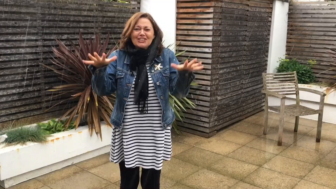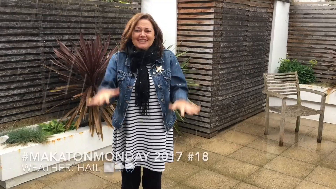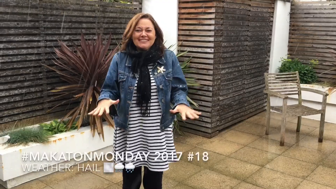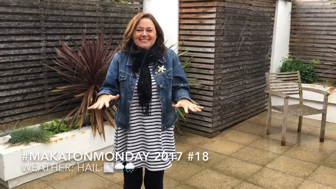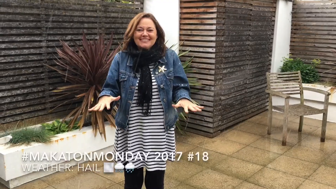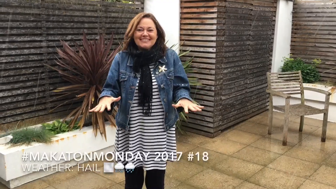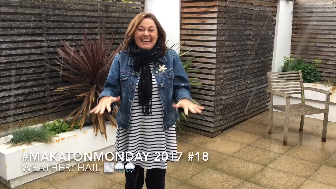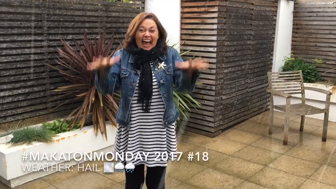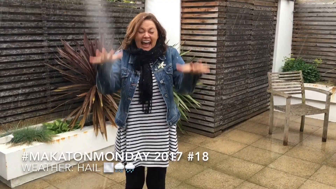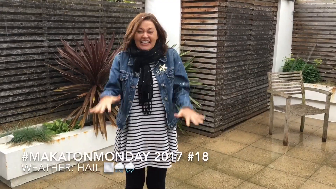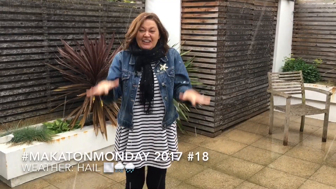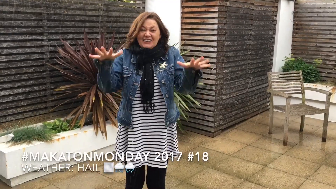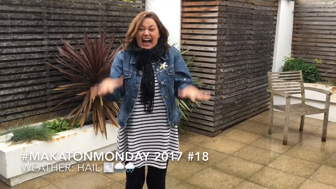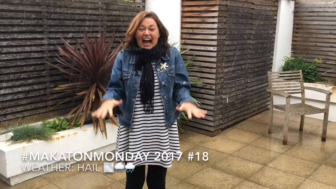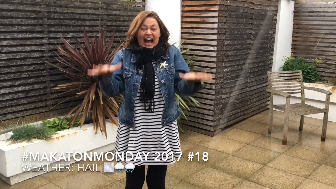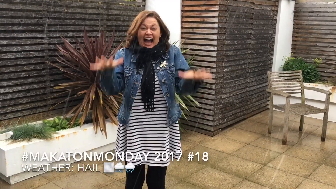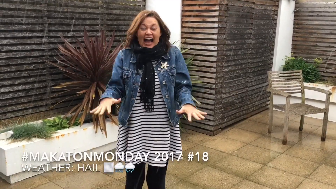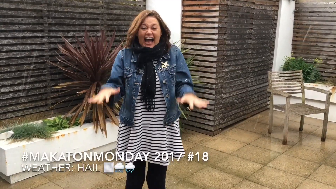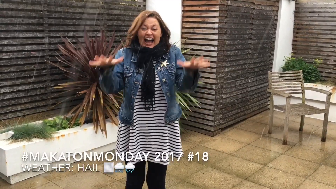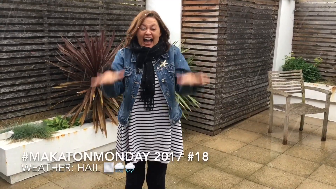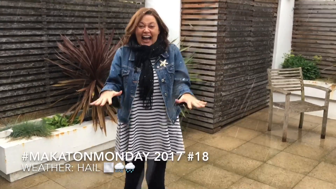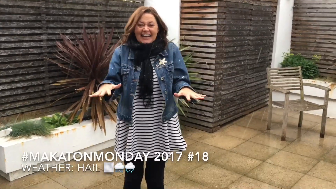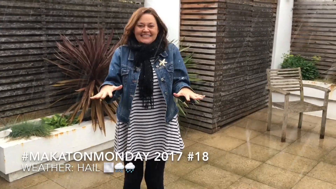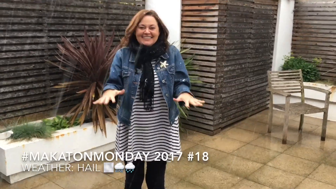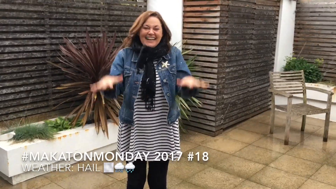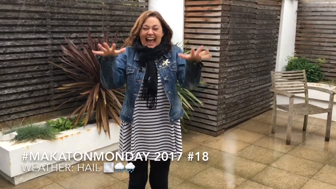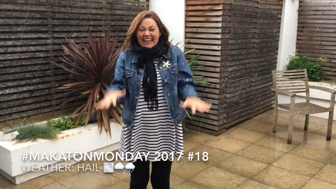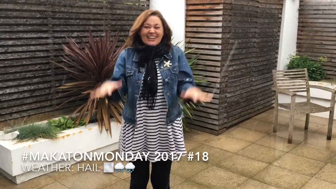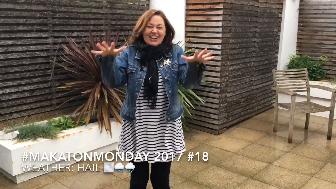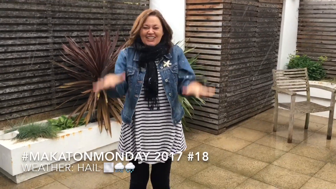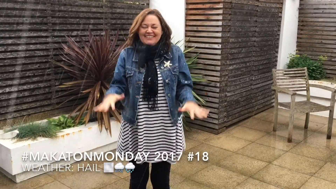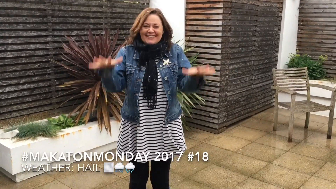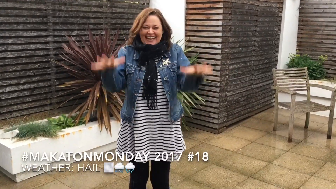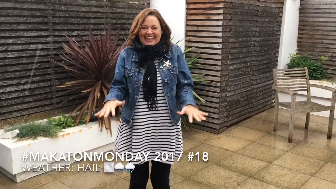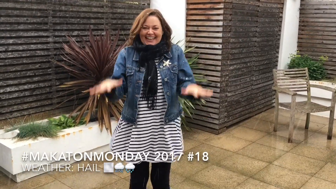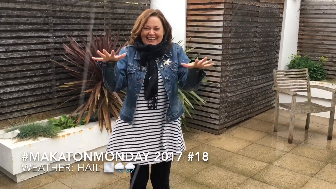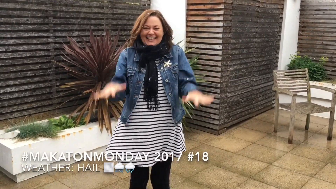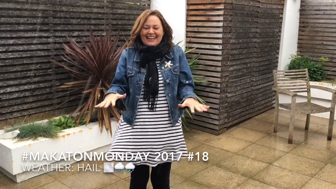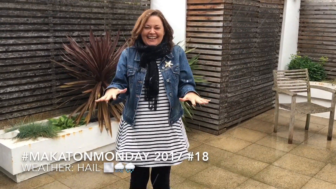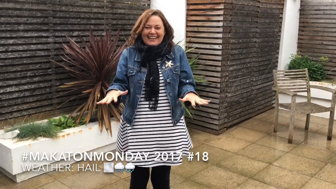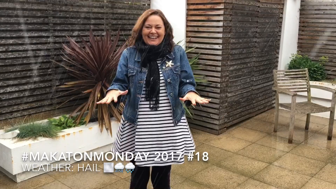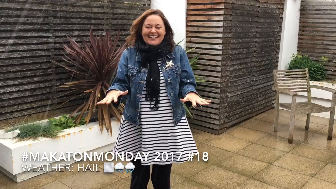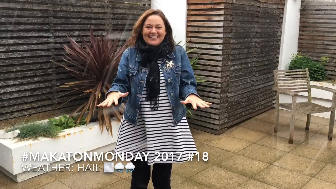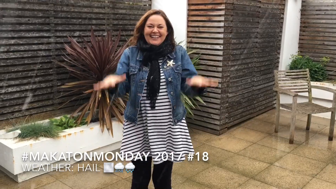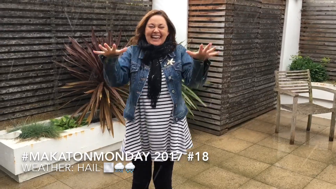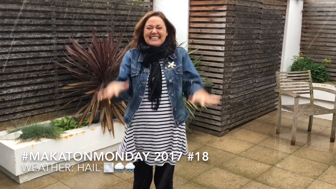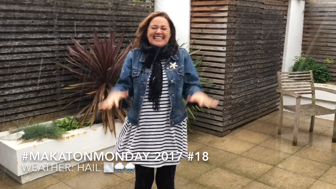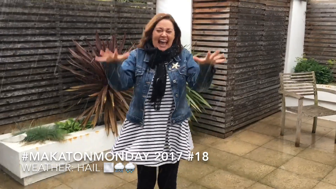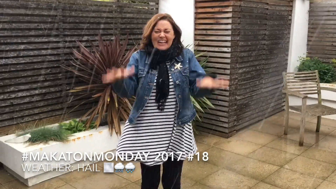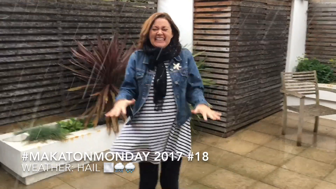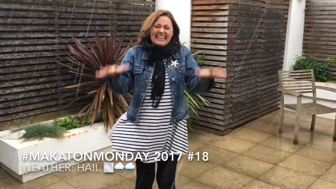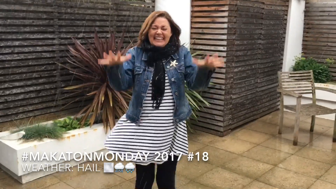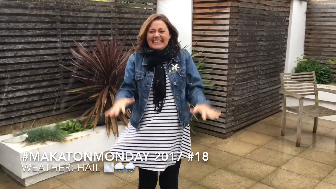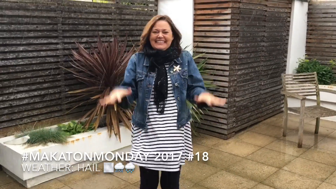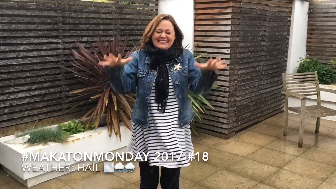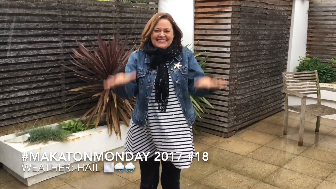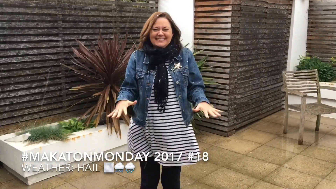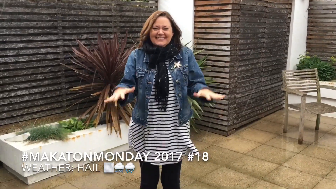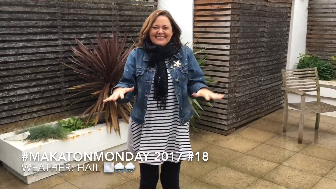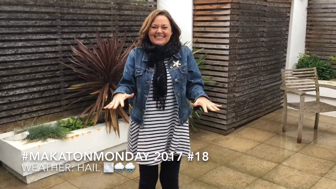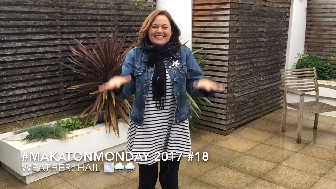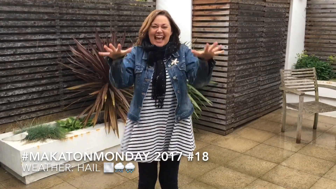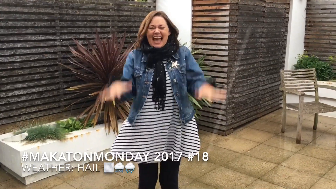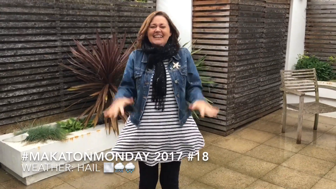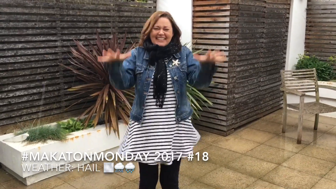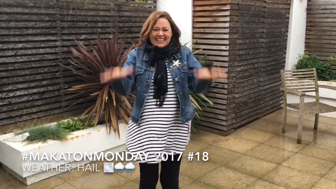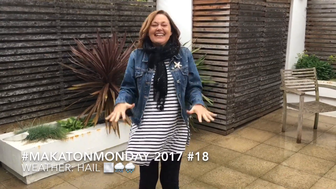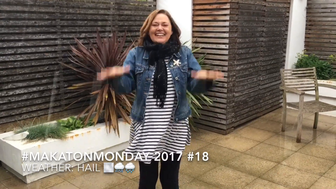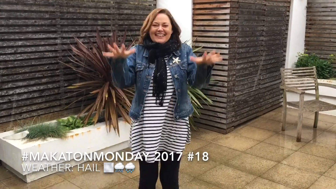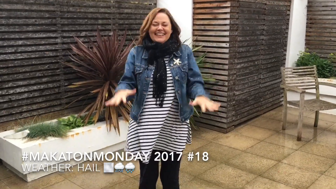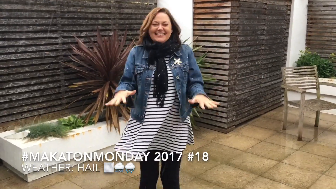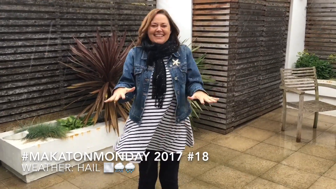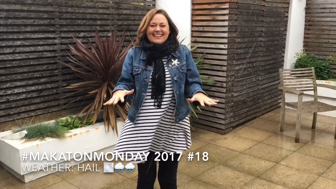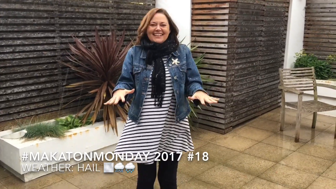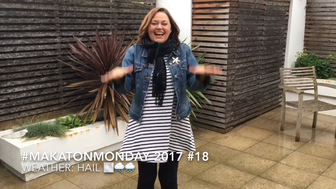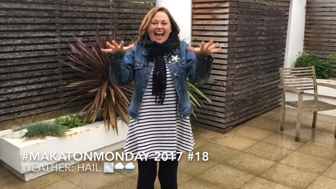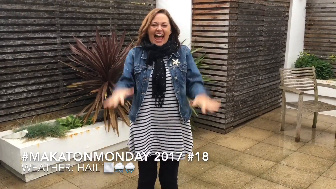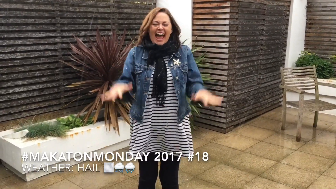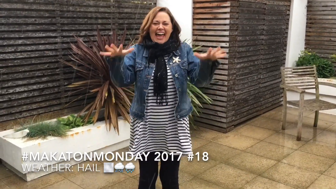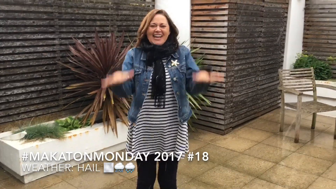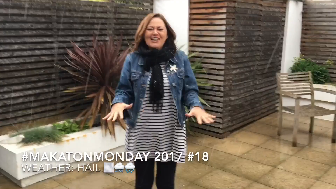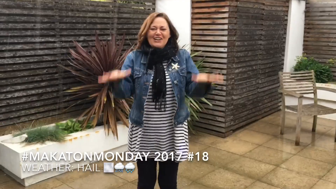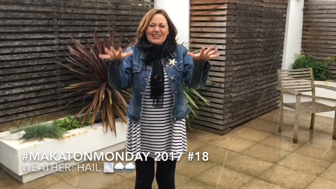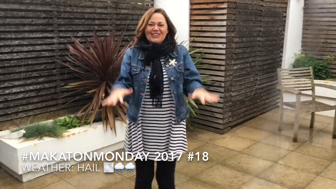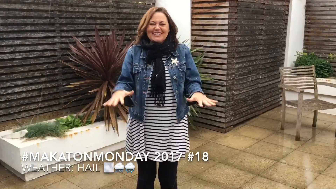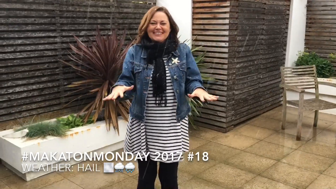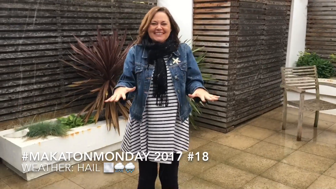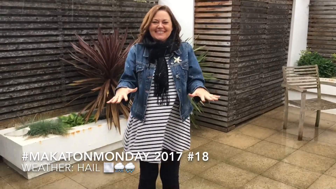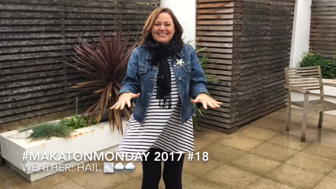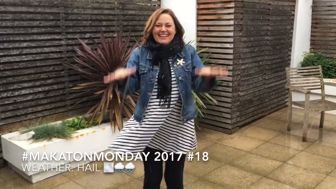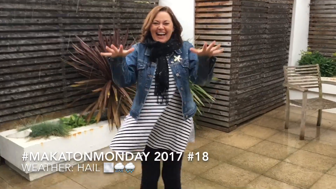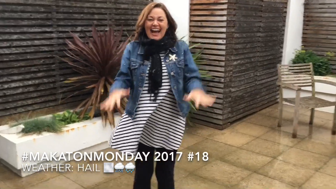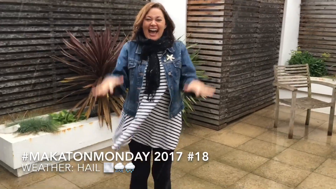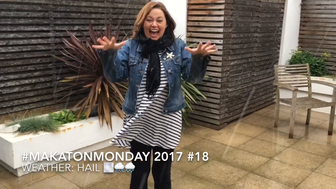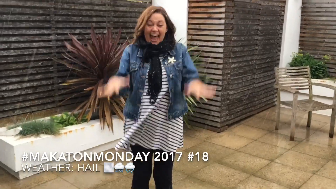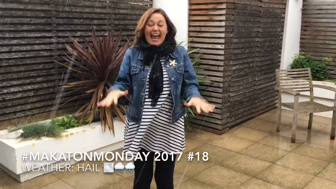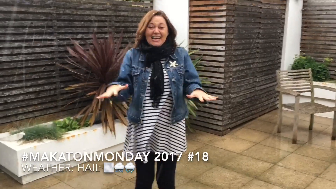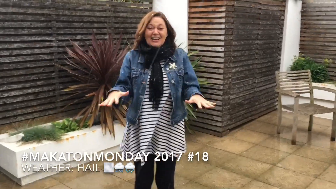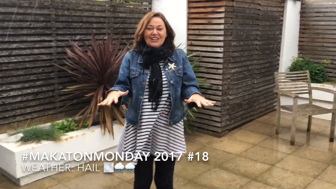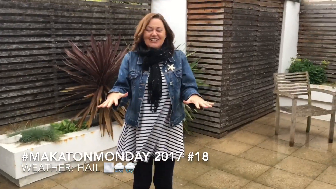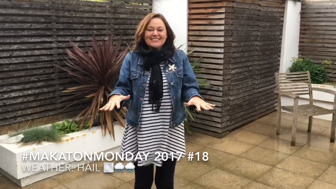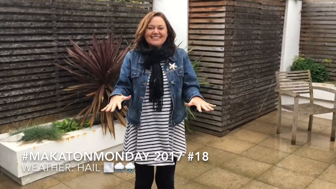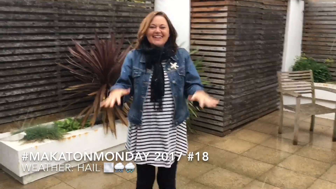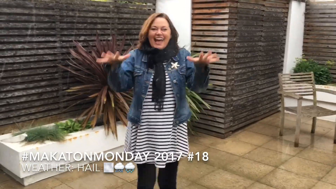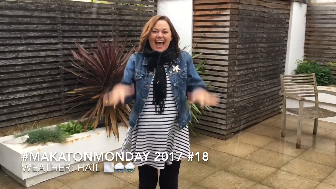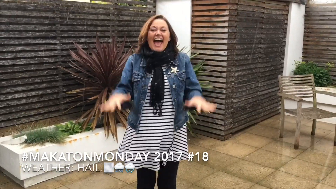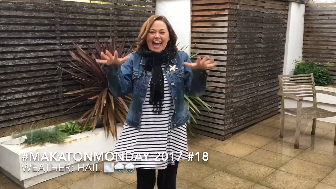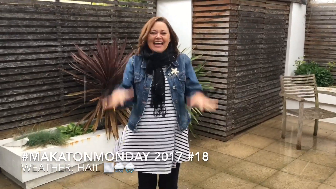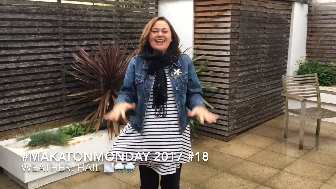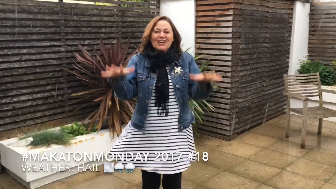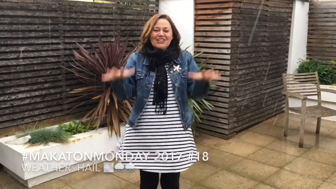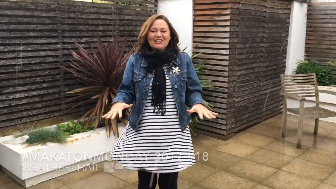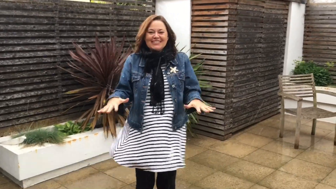HAIL